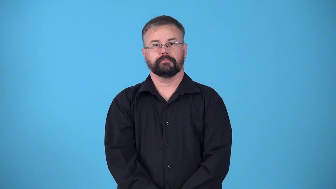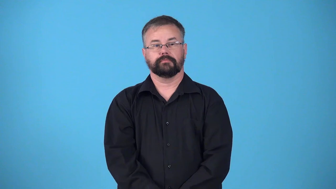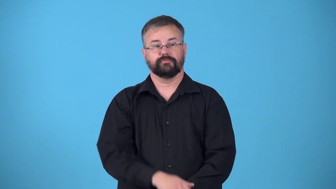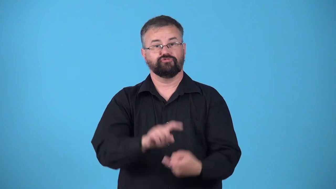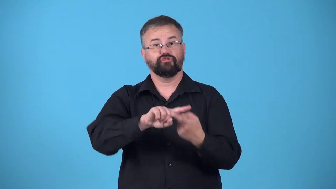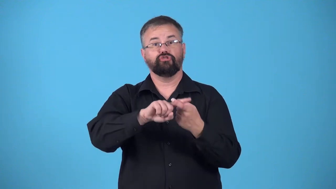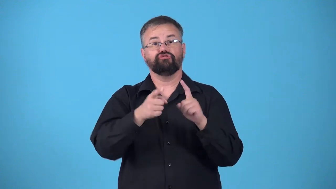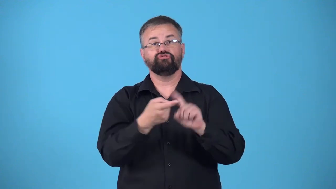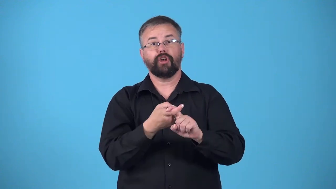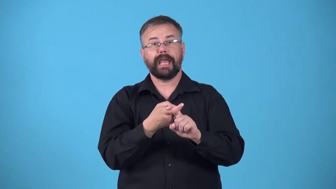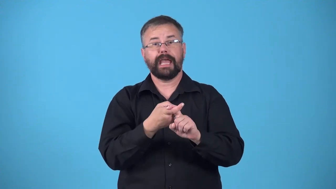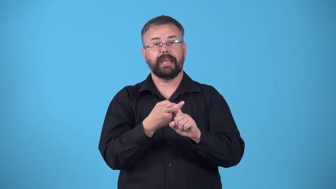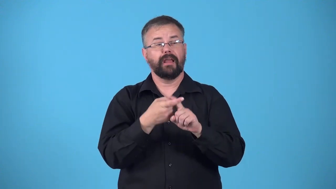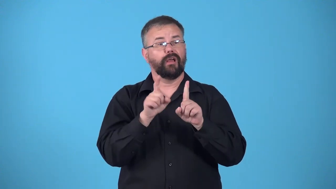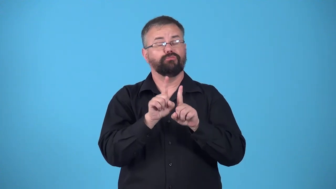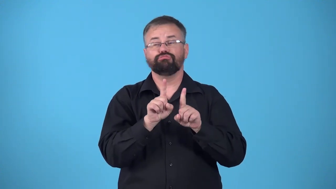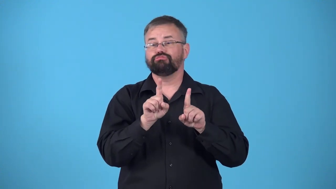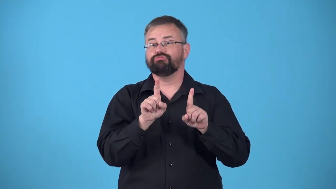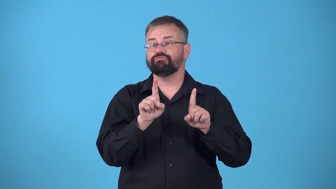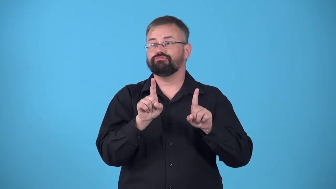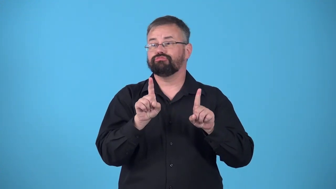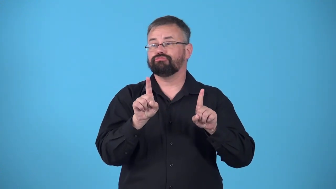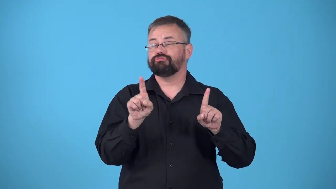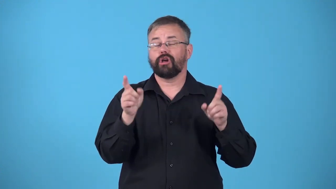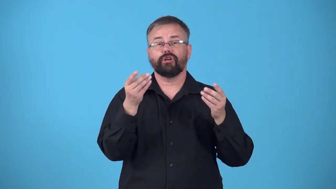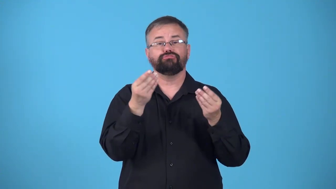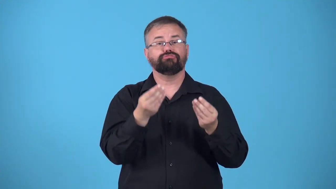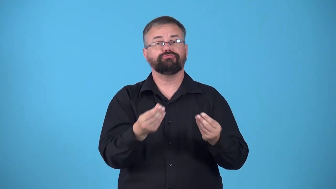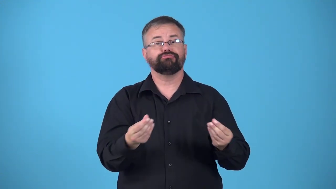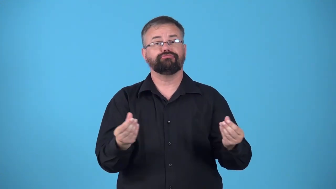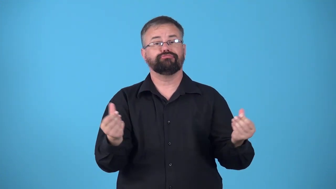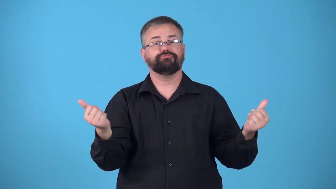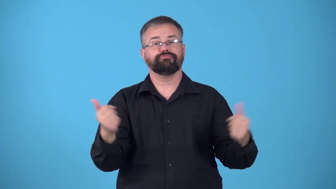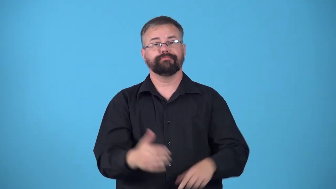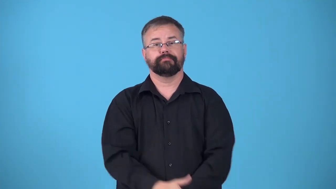drift apart